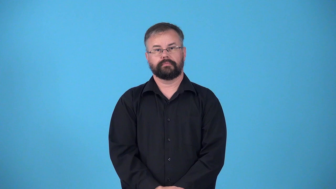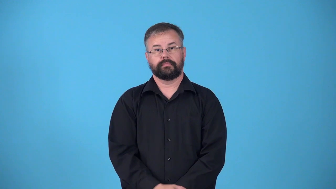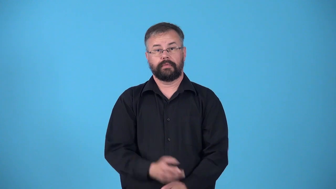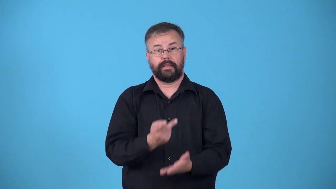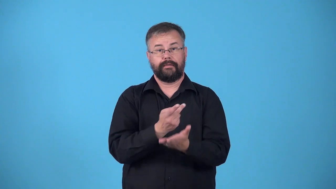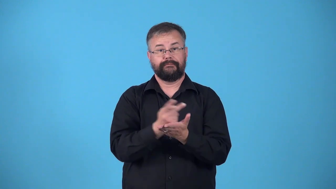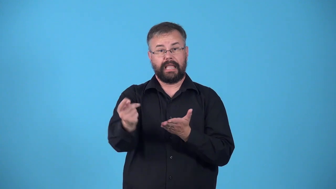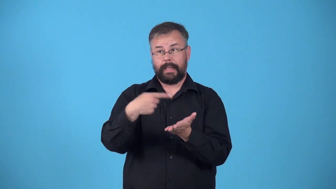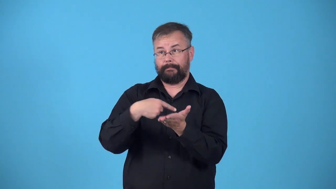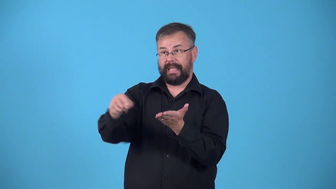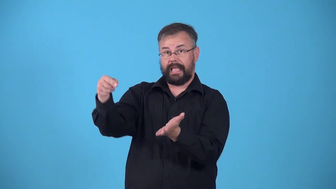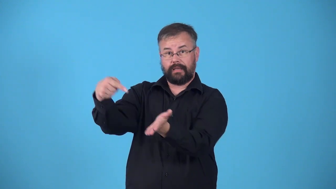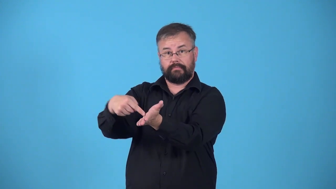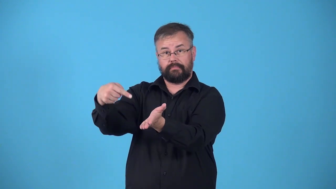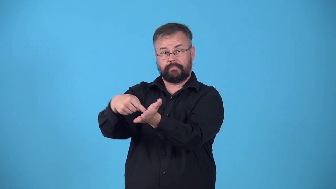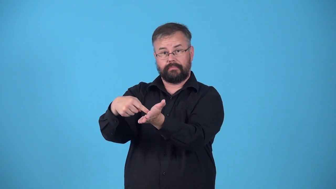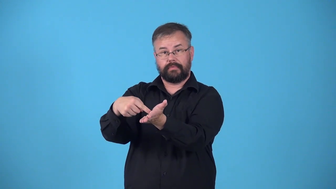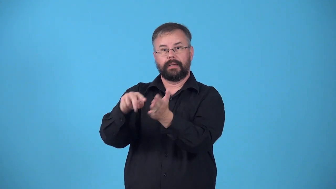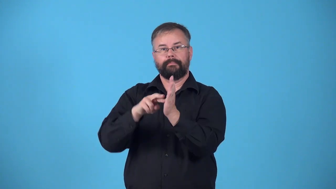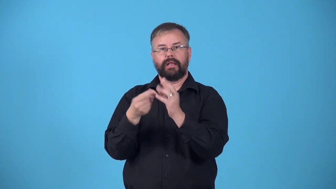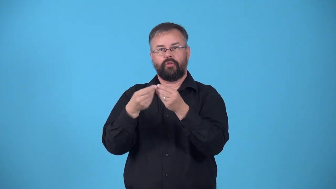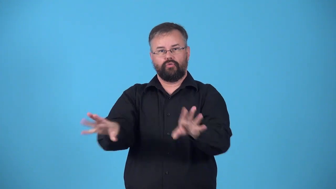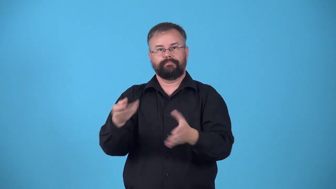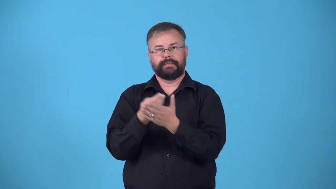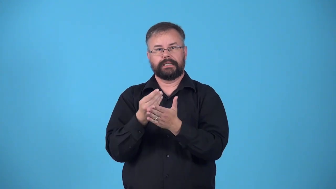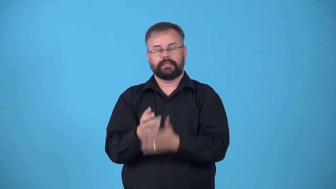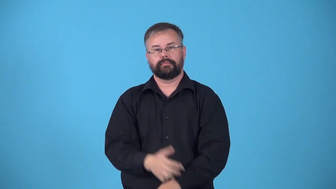nonremittal